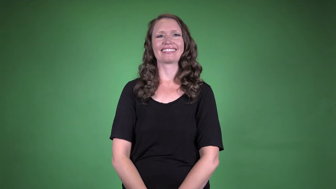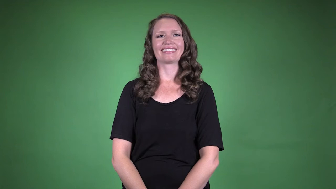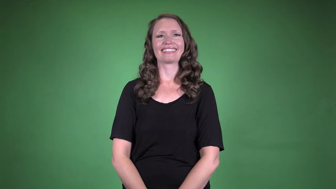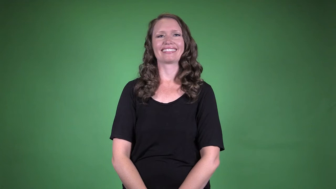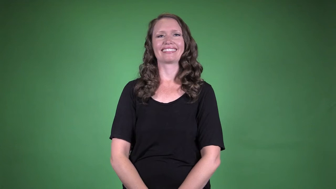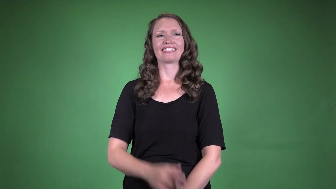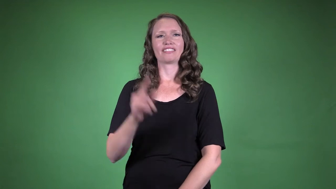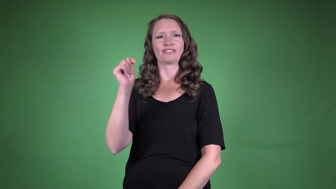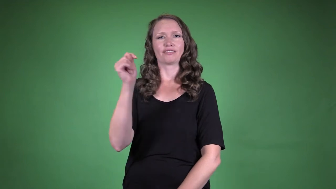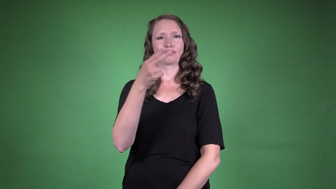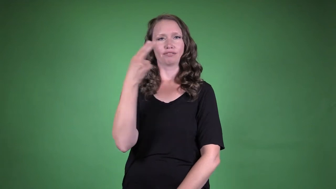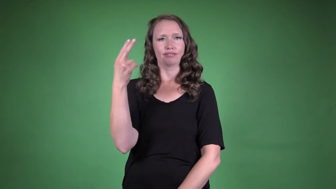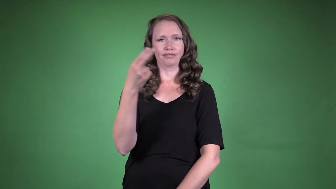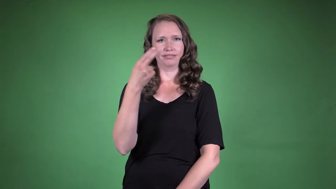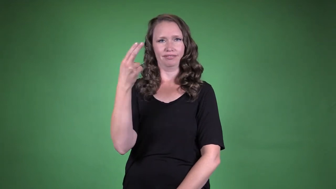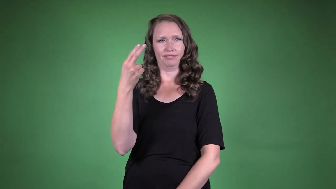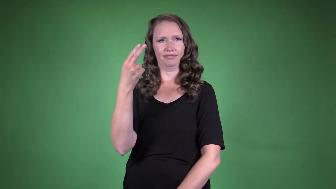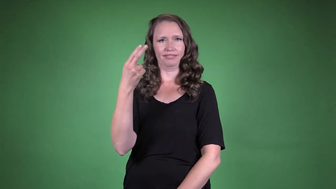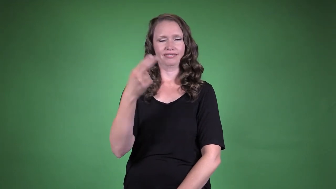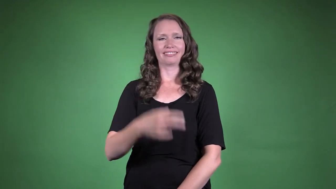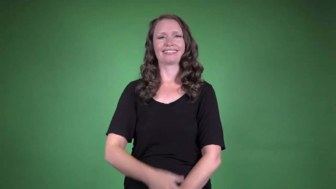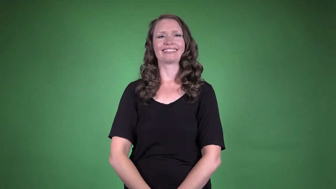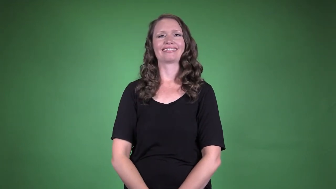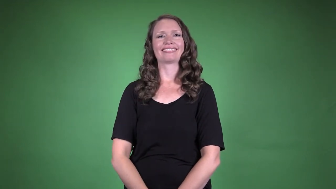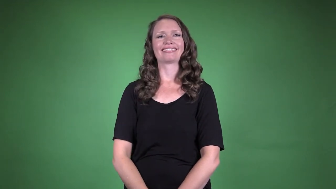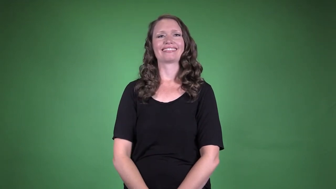Thursday